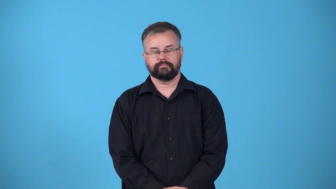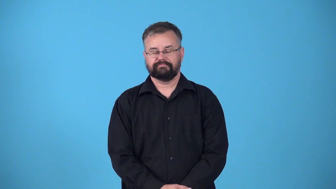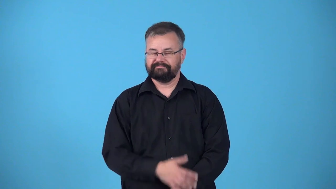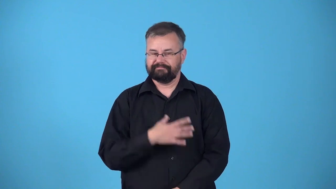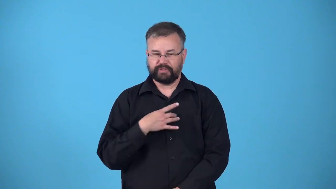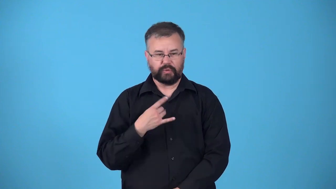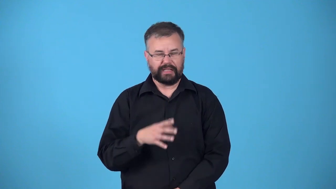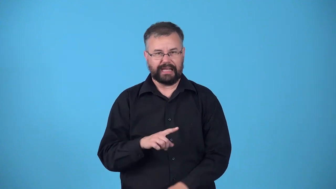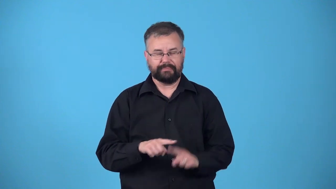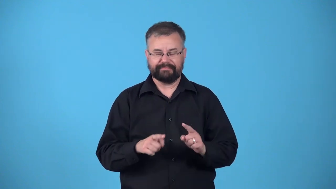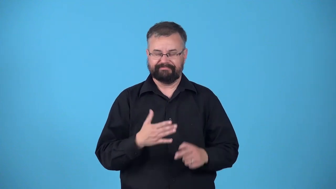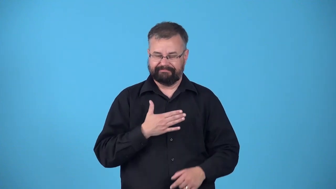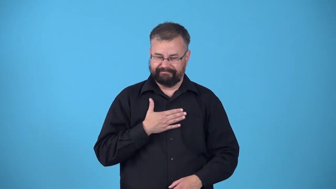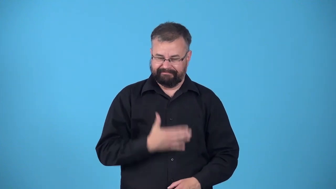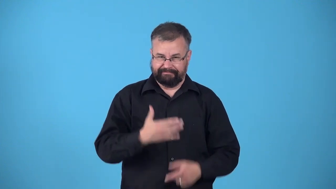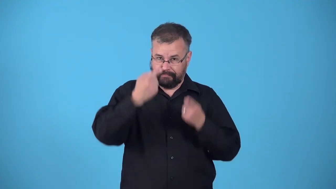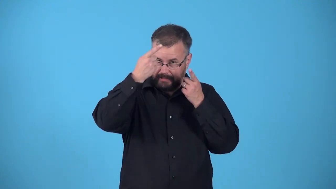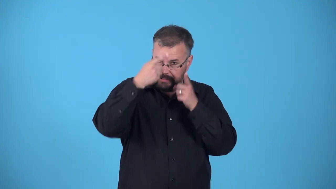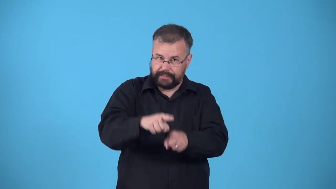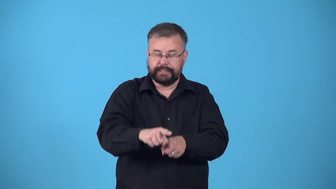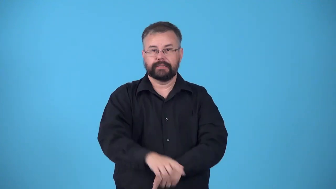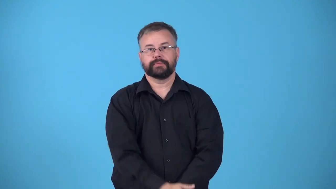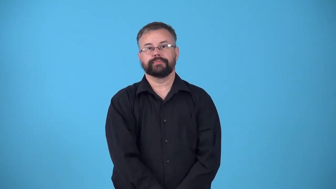give in